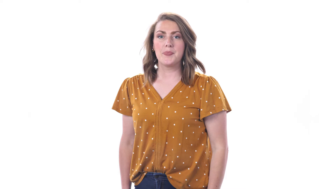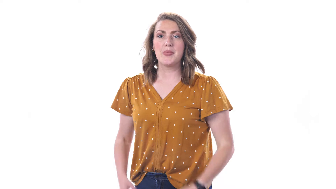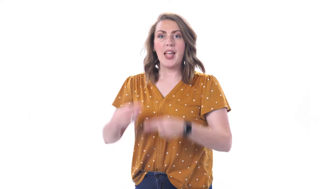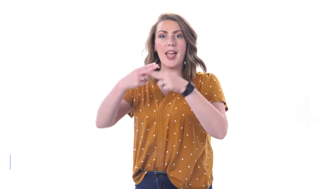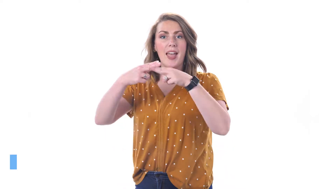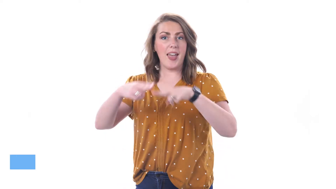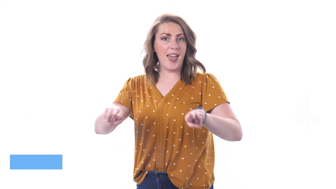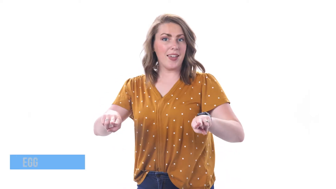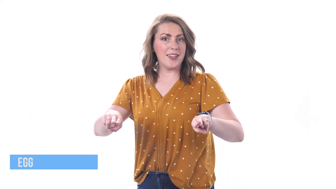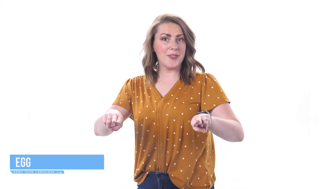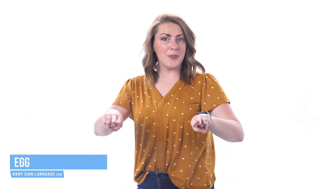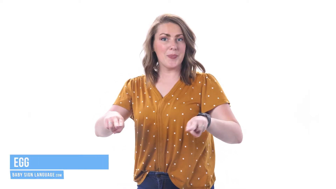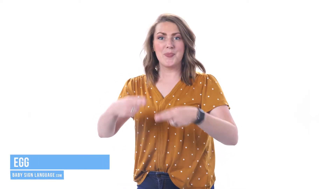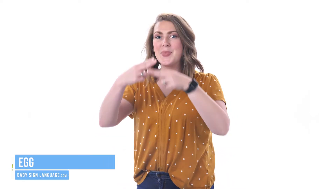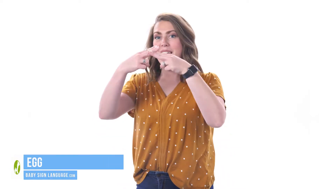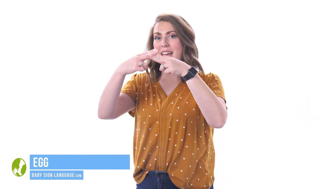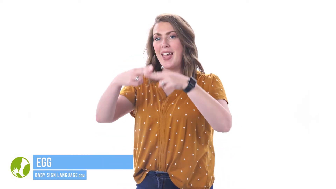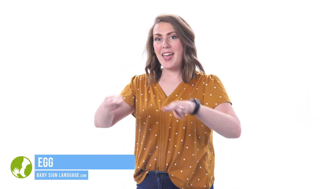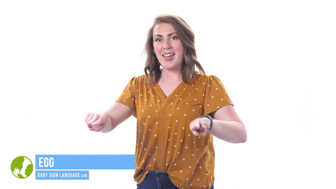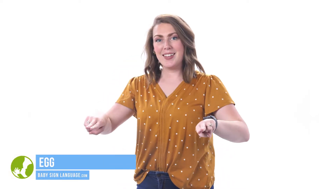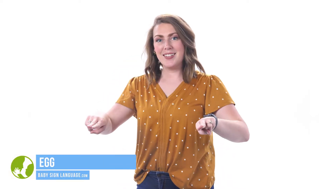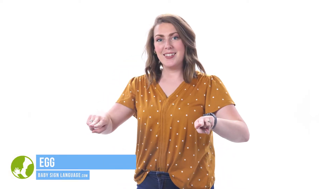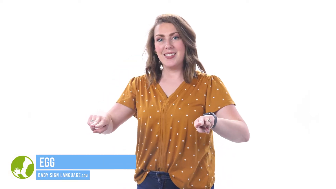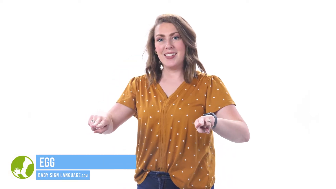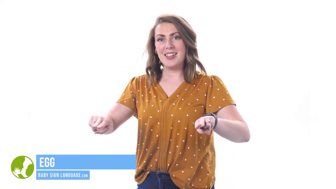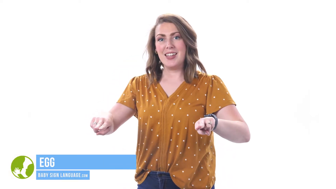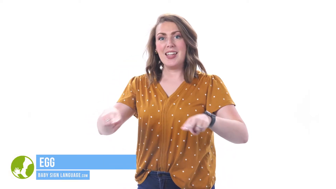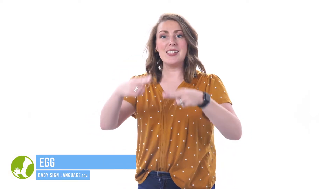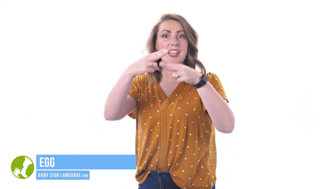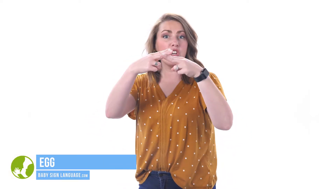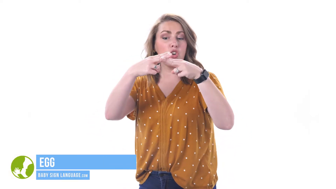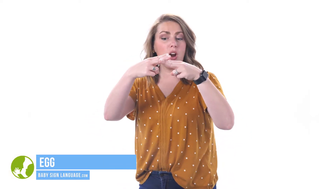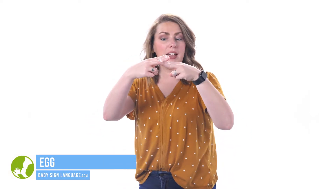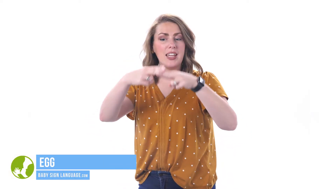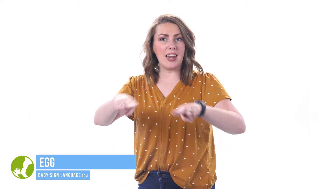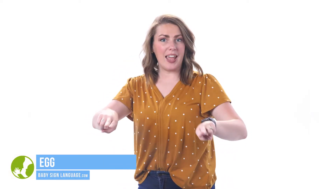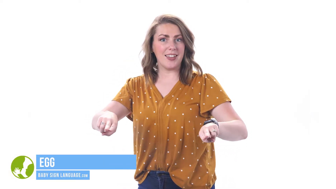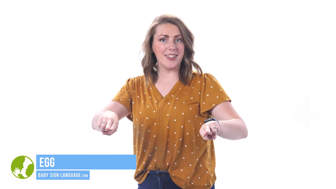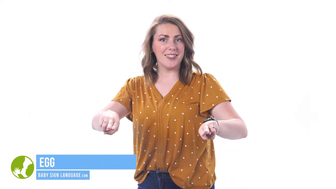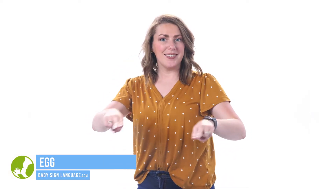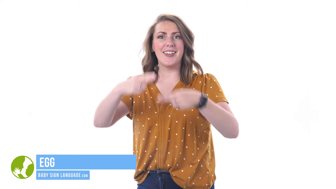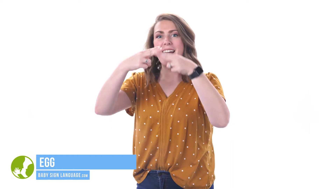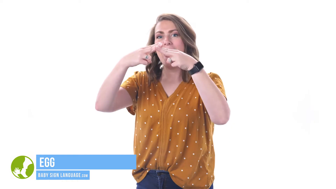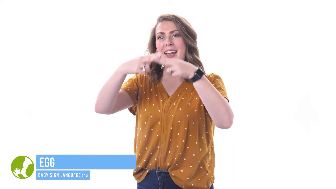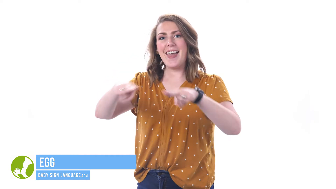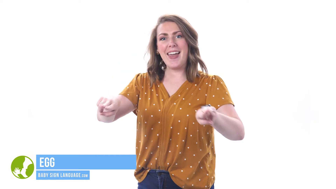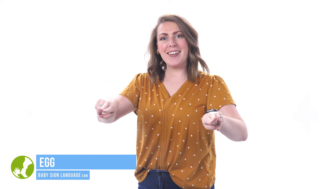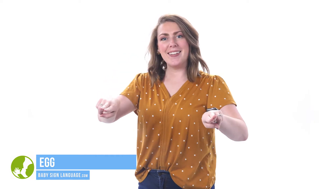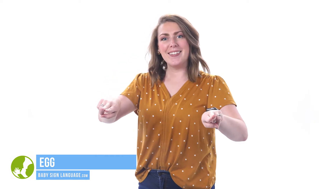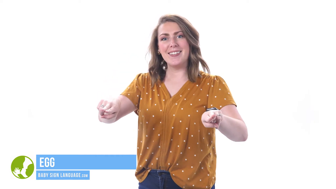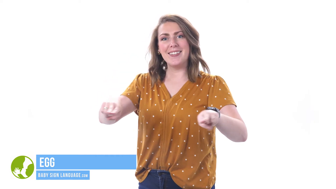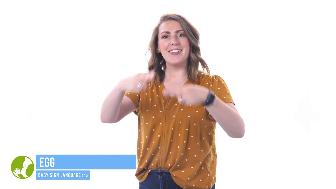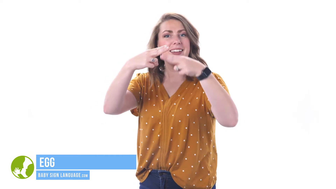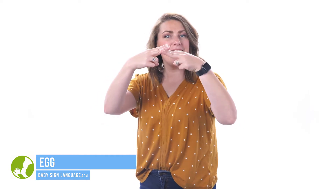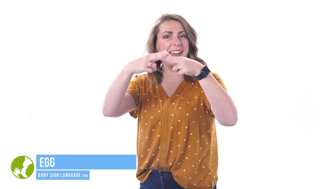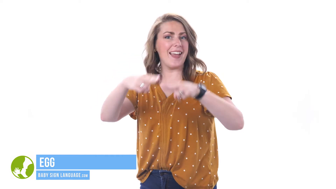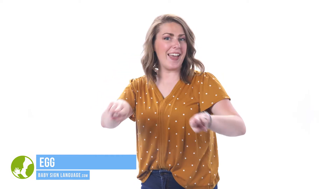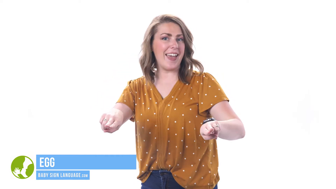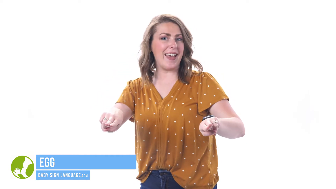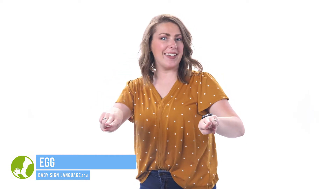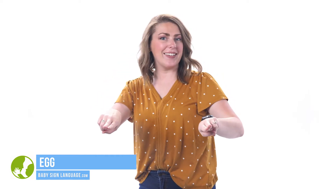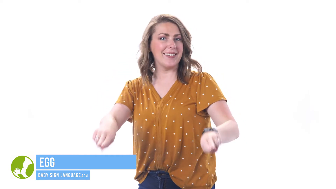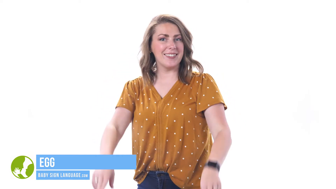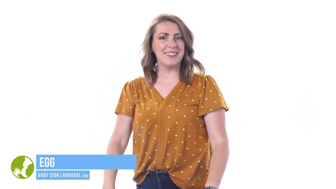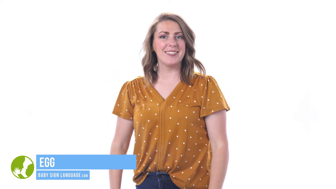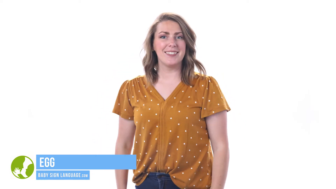Egg